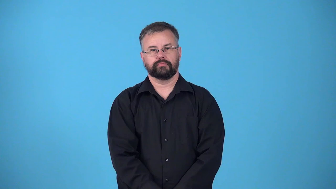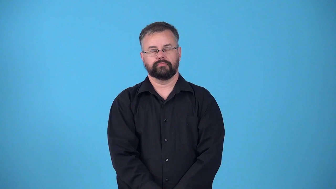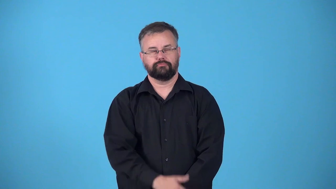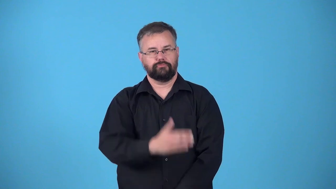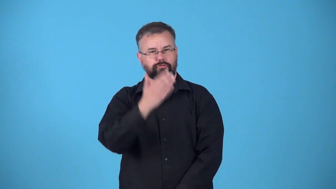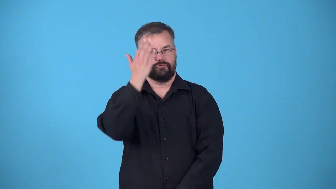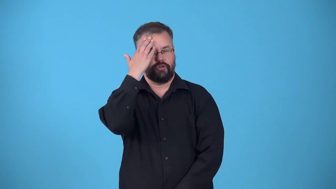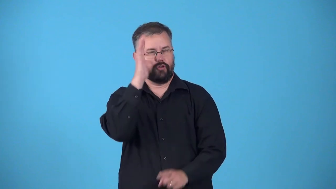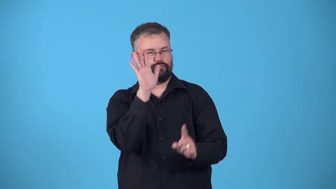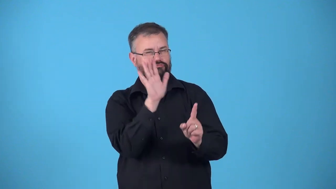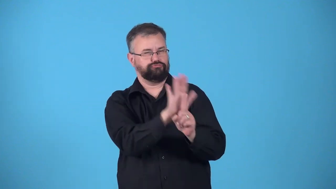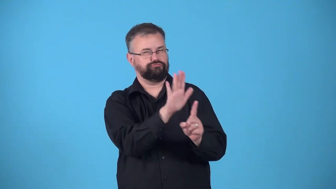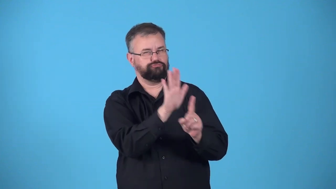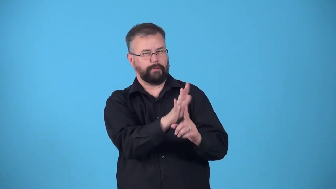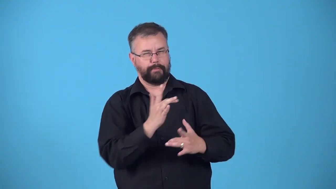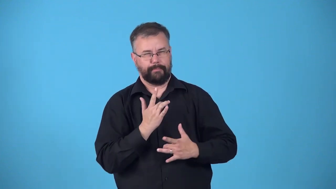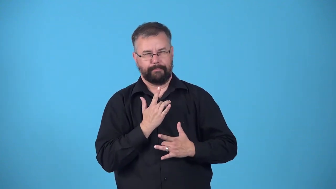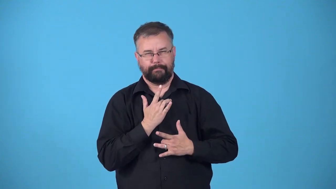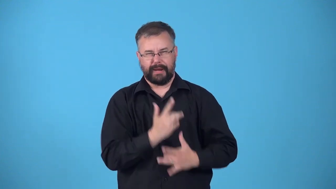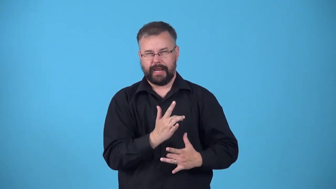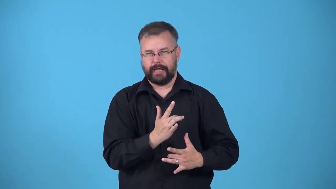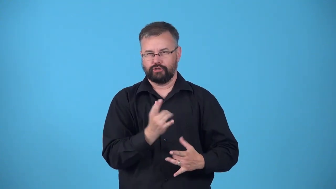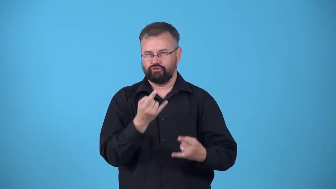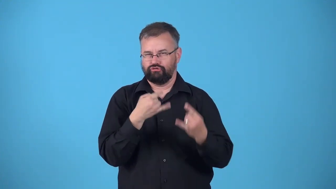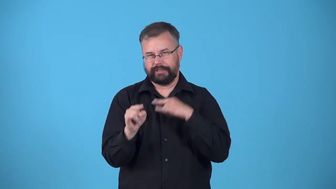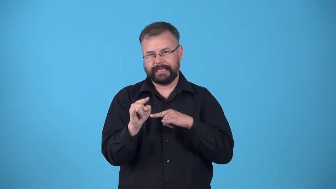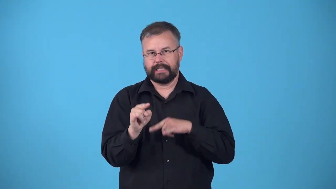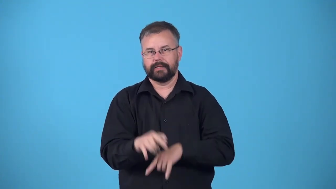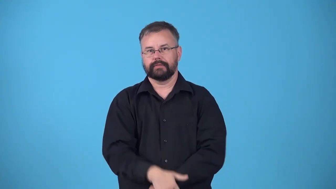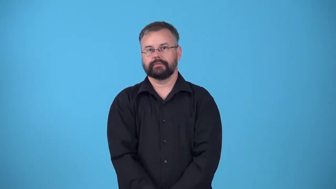get wise to,wise to